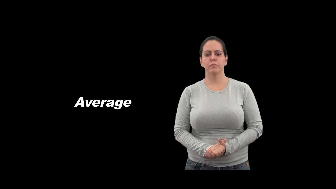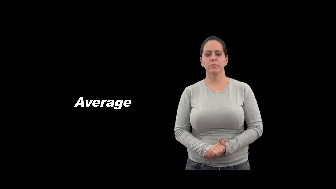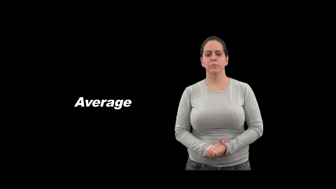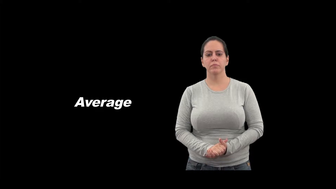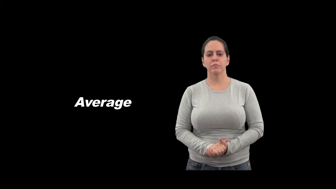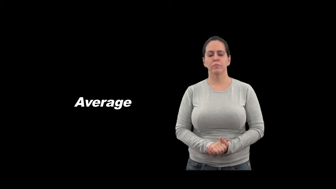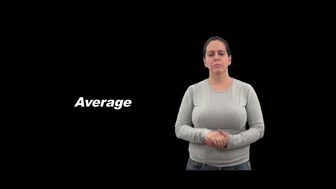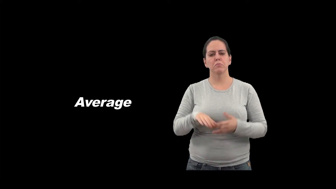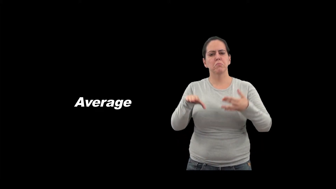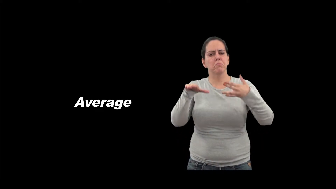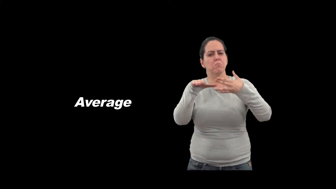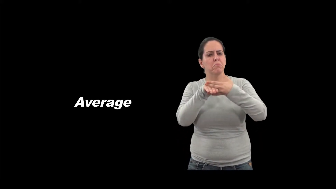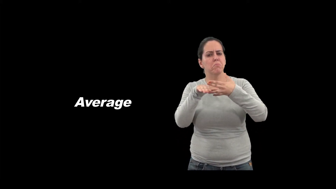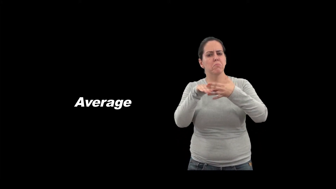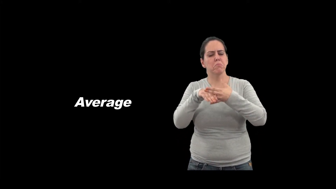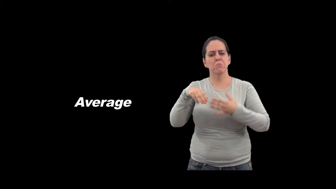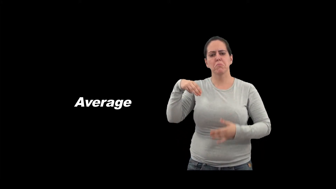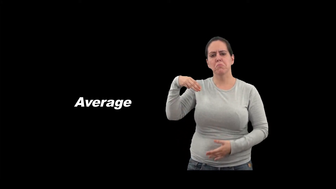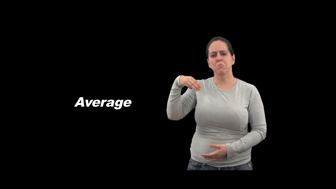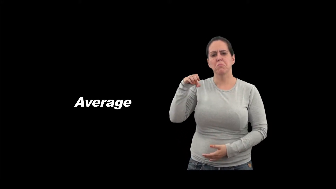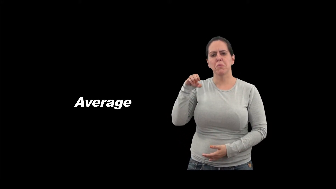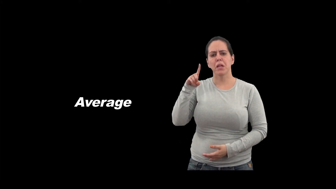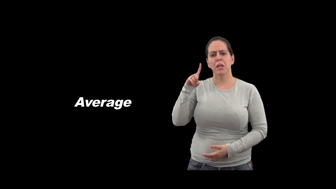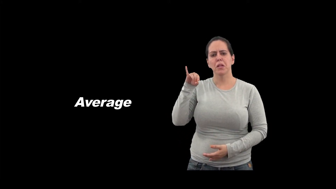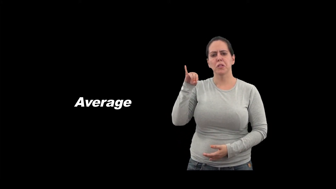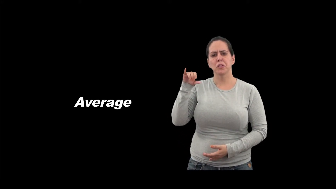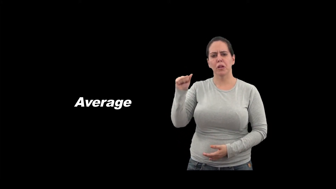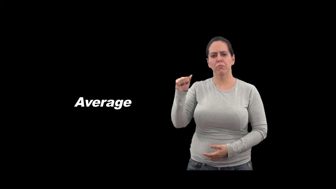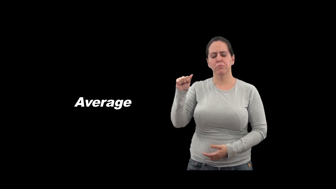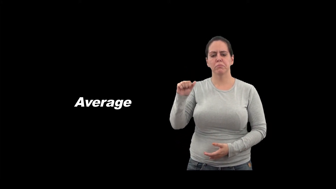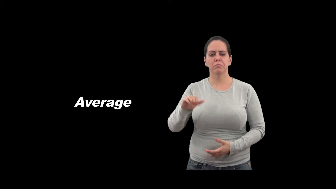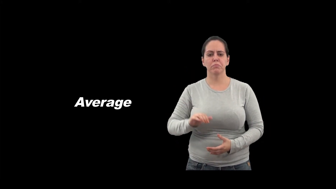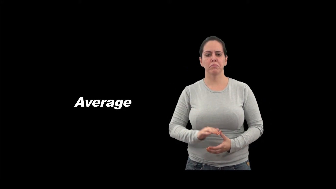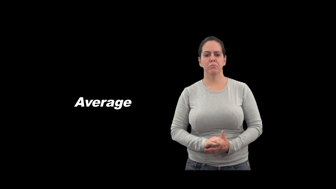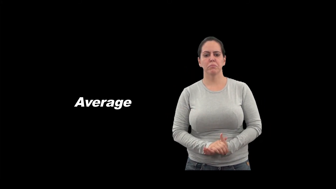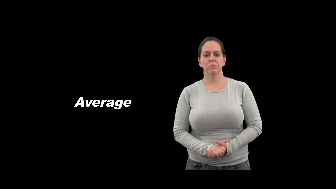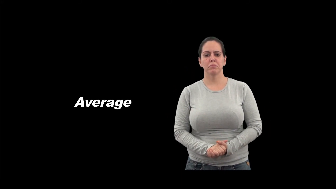Average